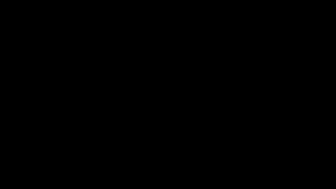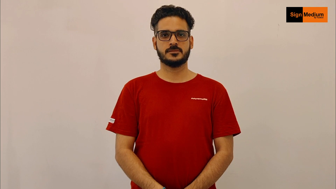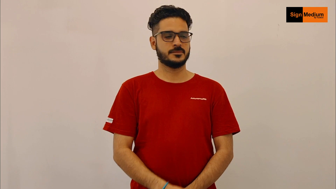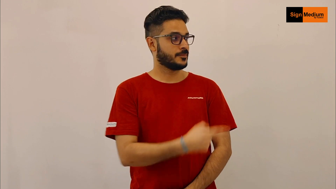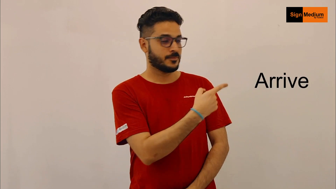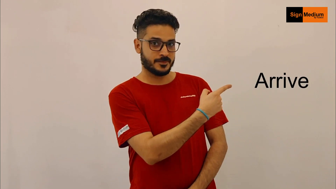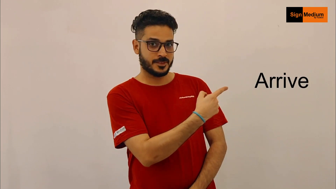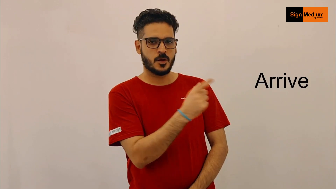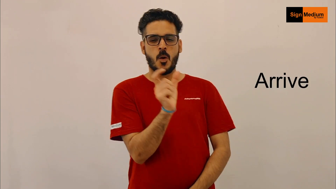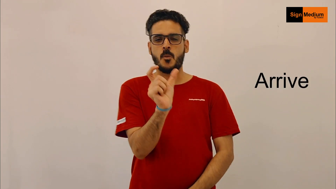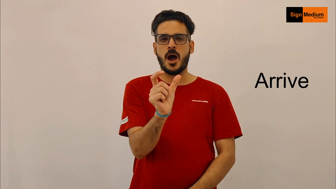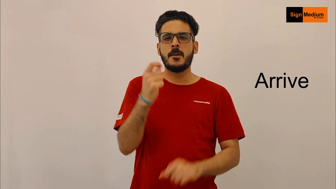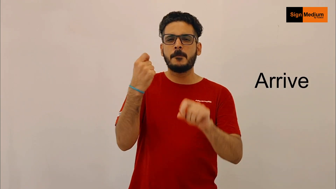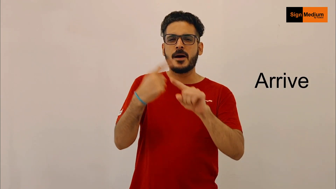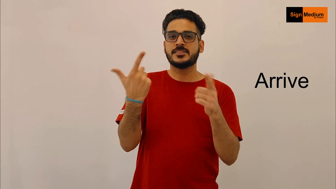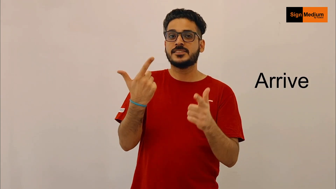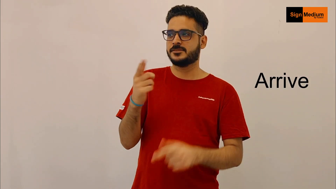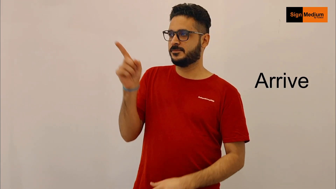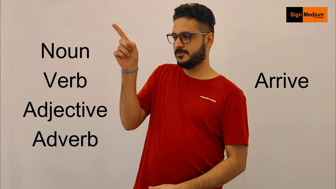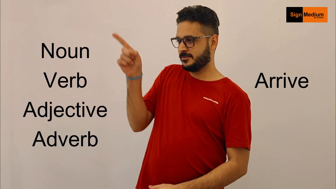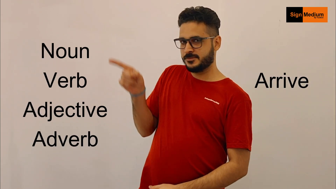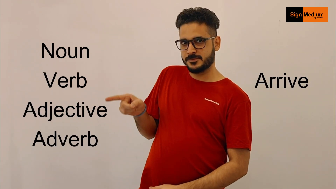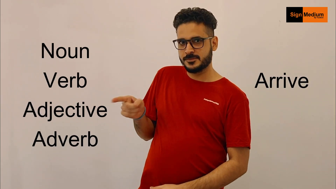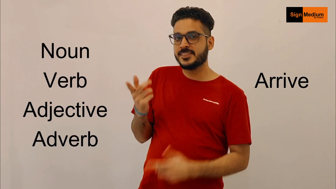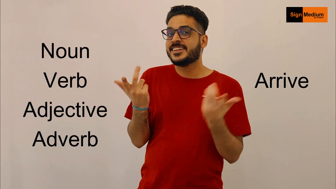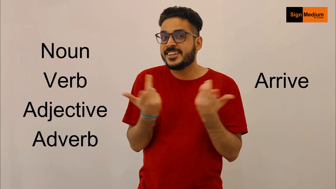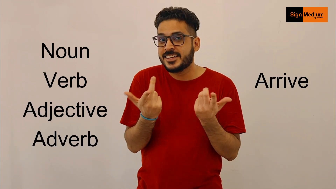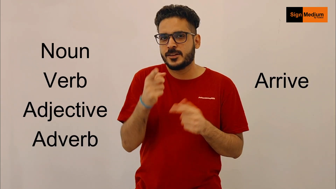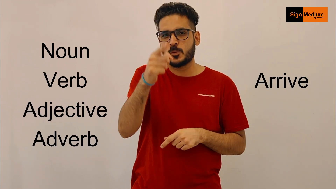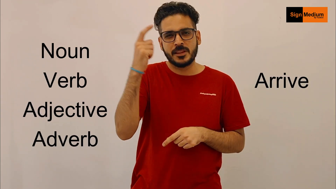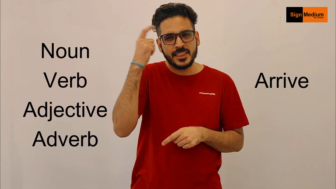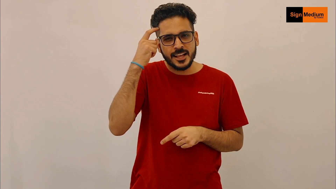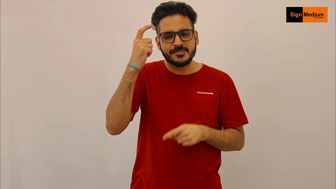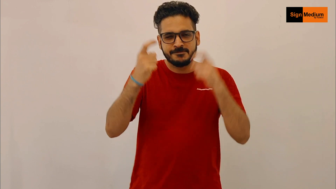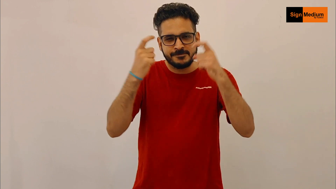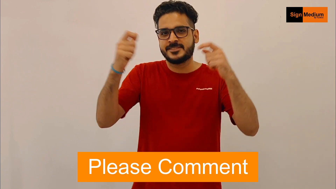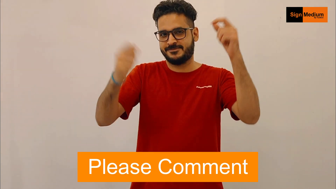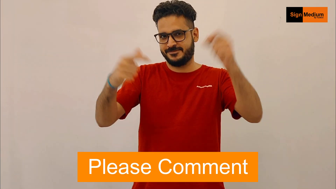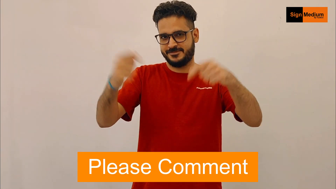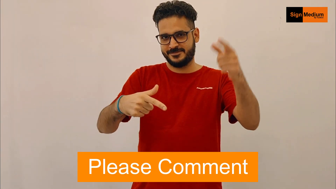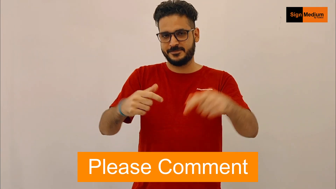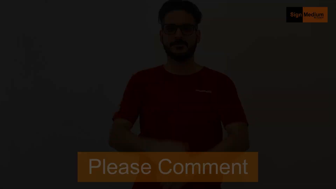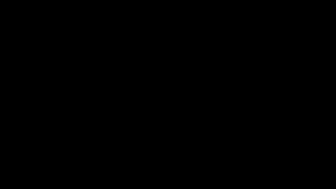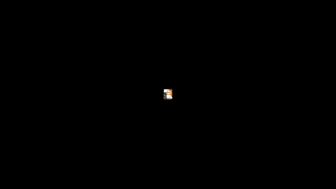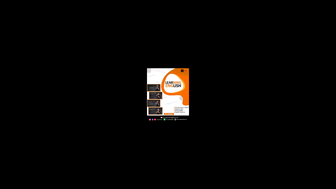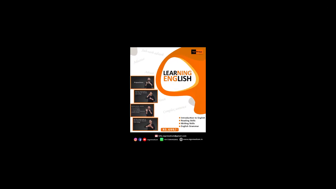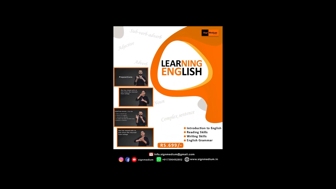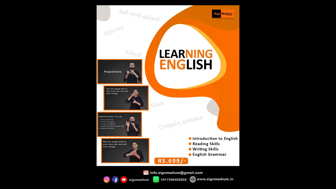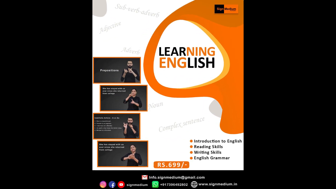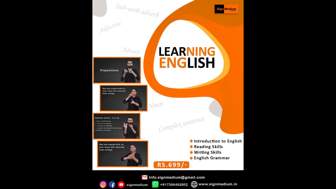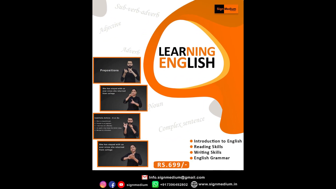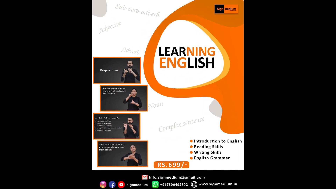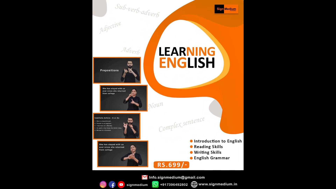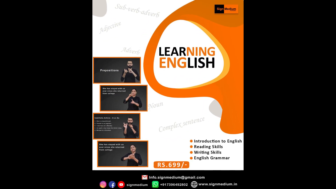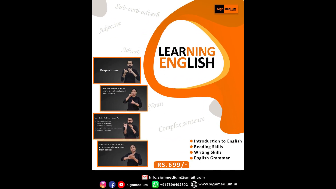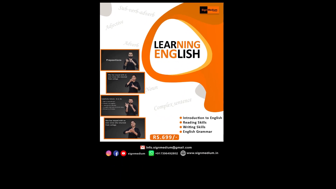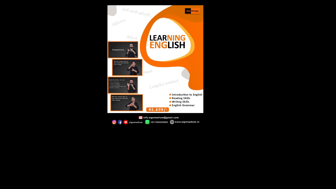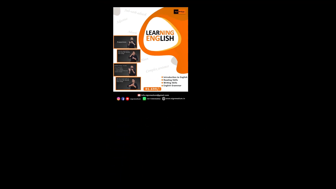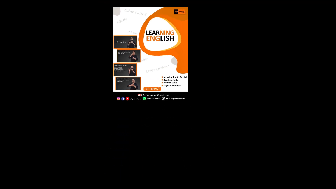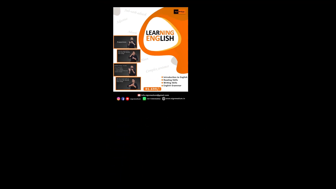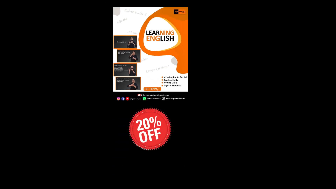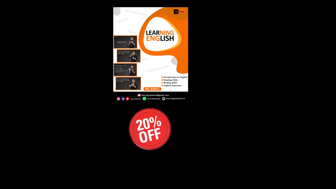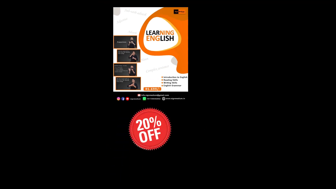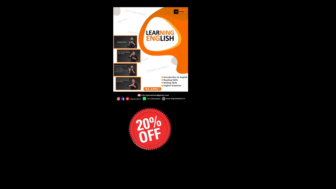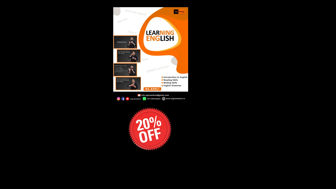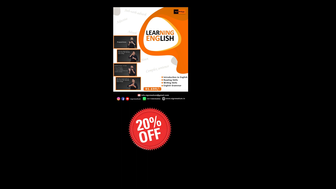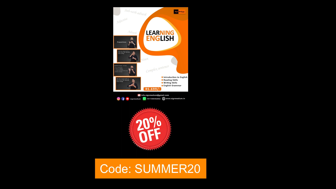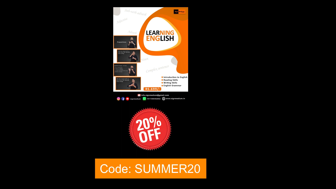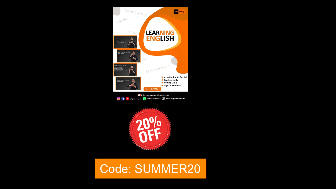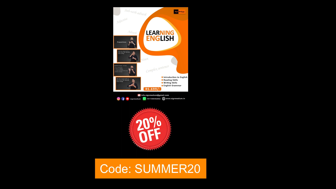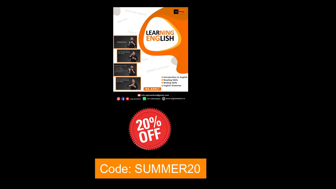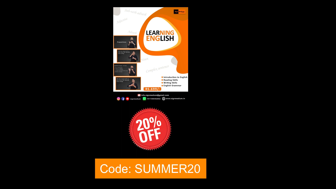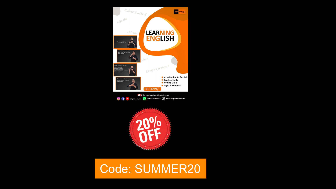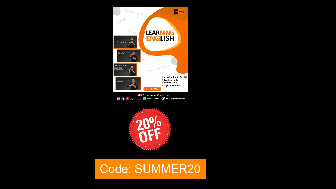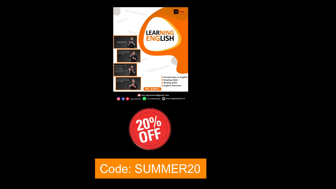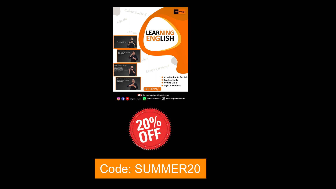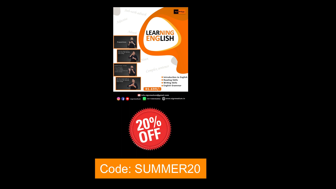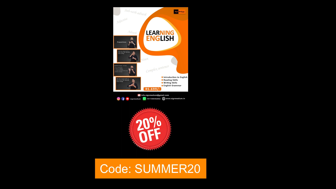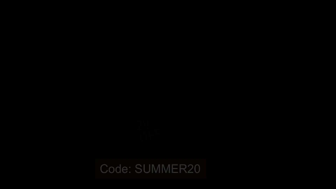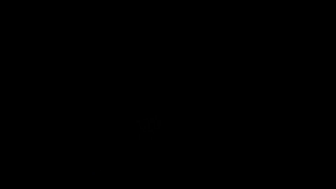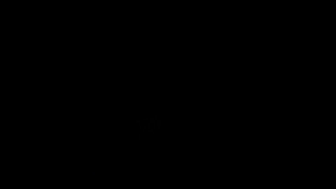Learning English